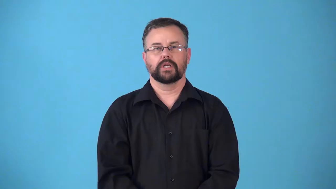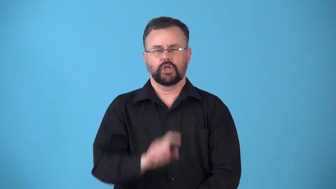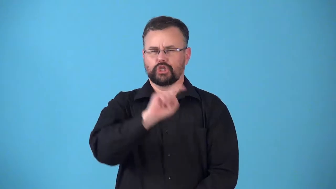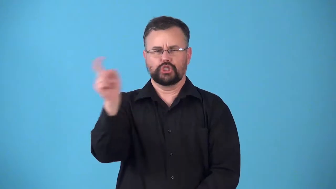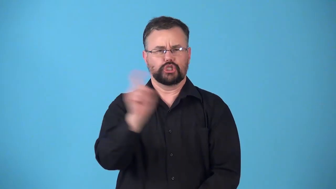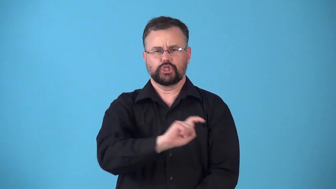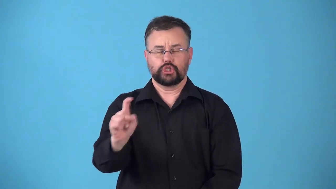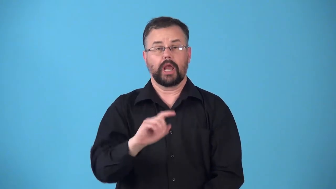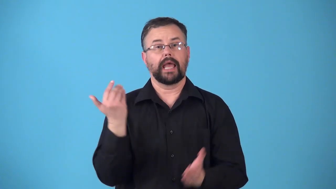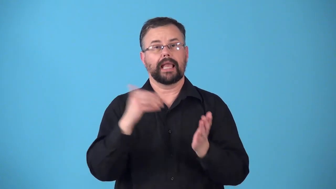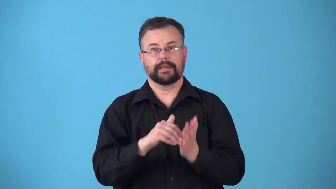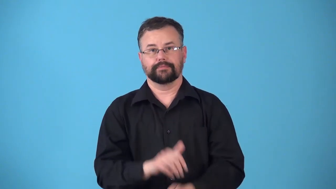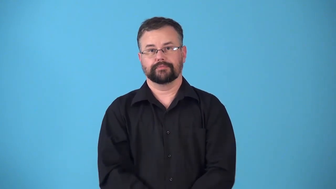respray